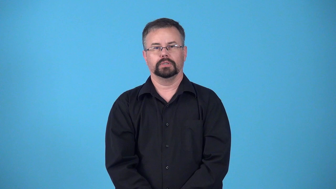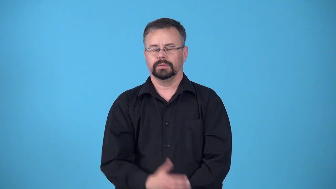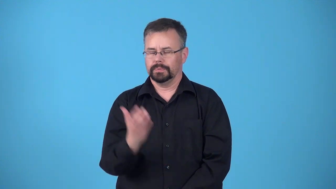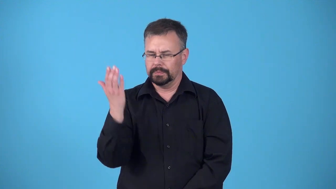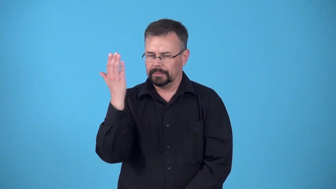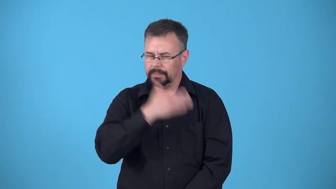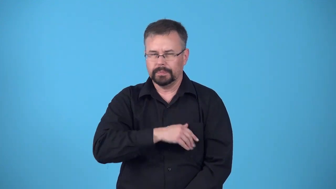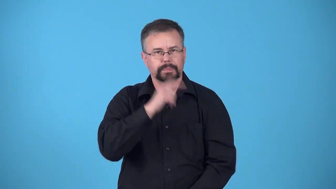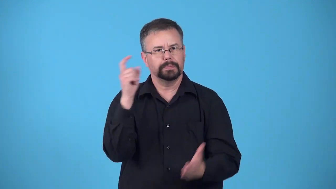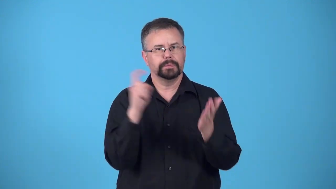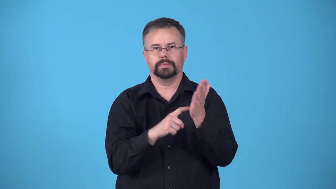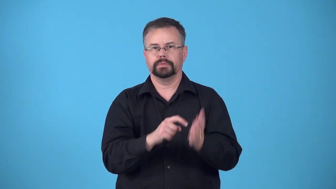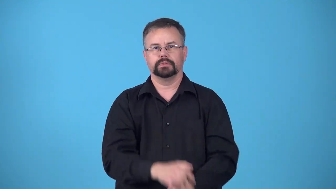under the radar